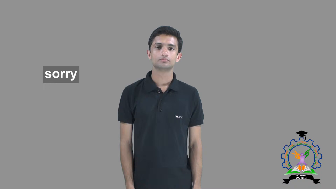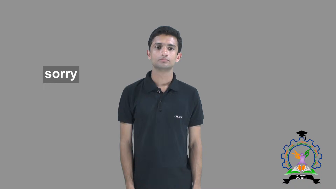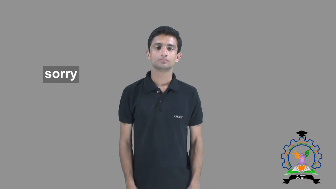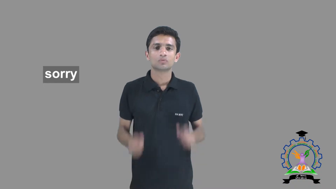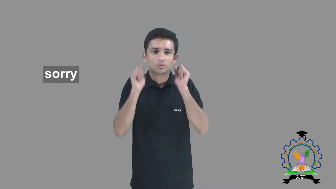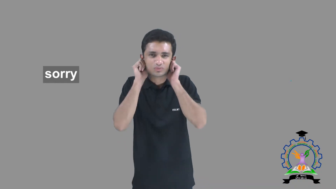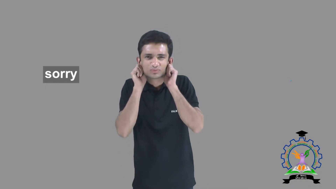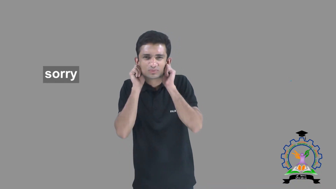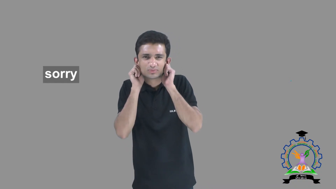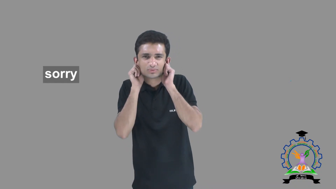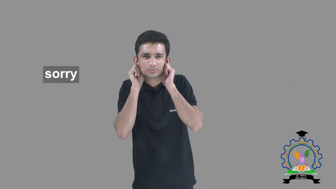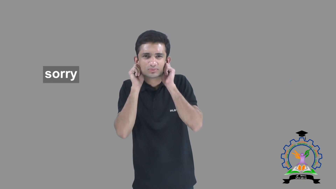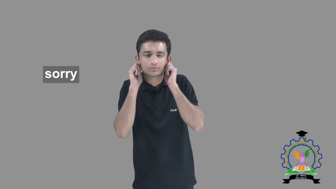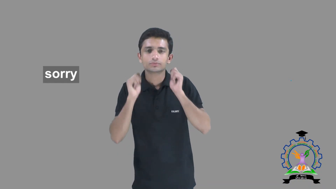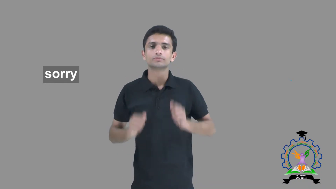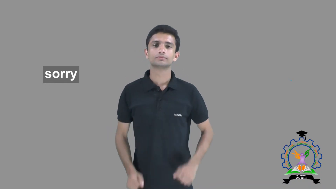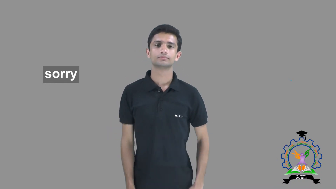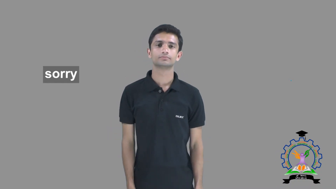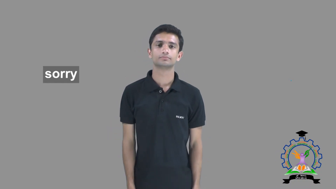sorry